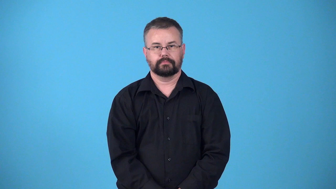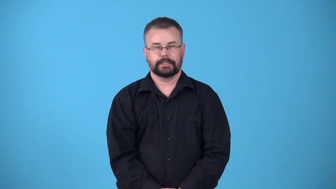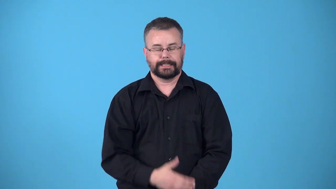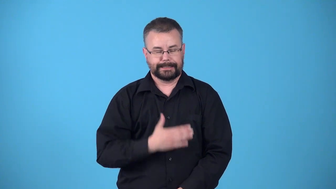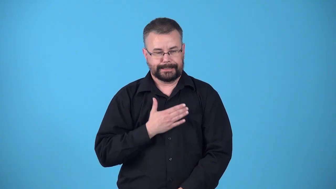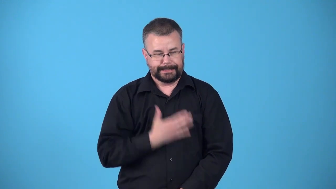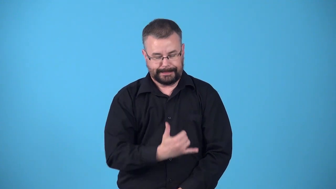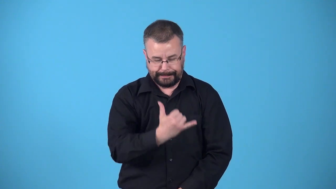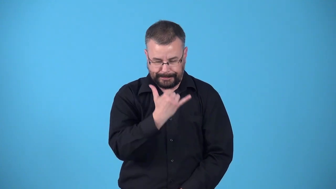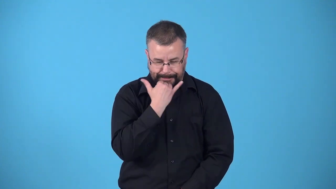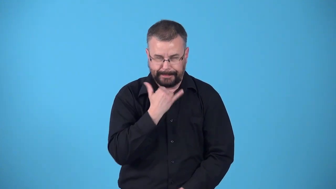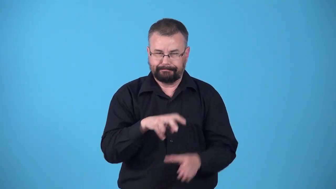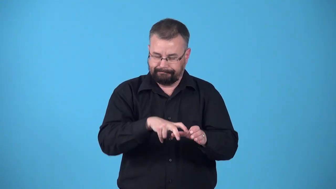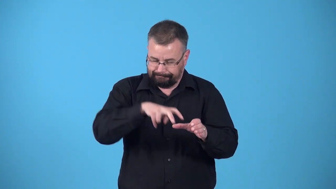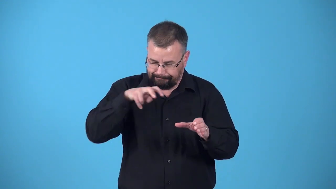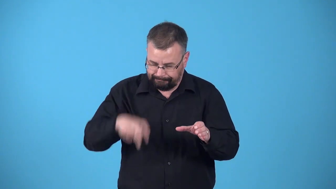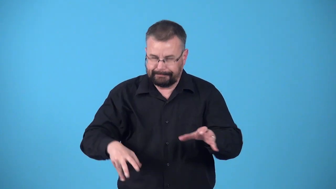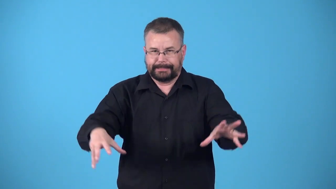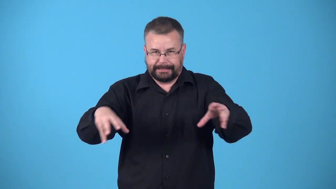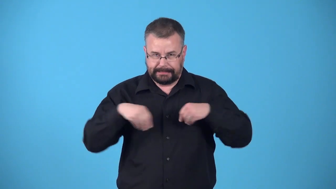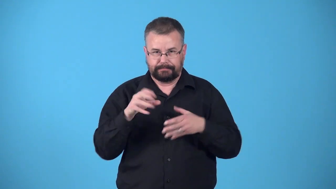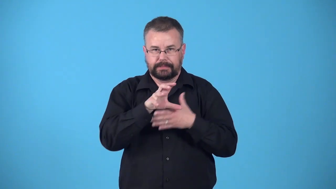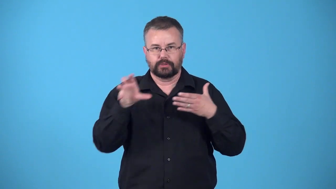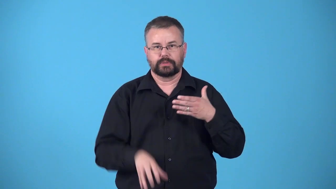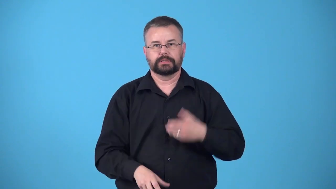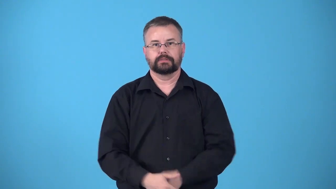fall on your sword